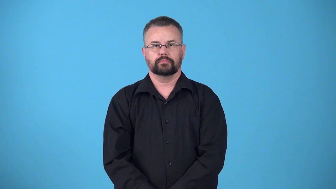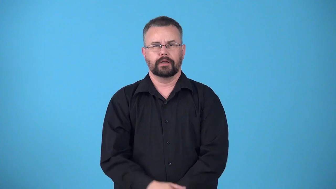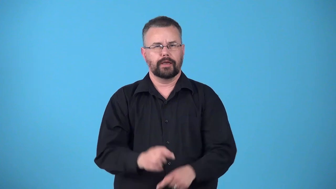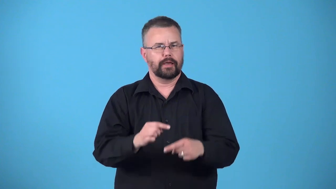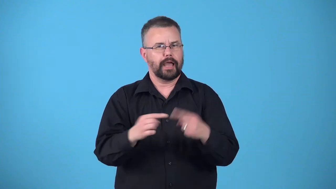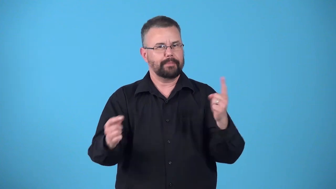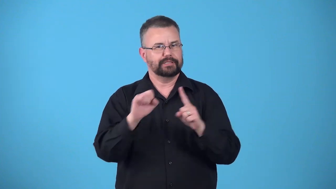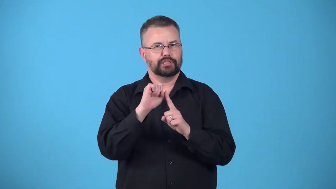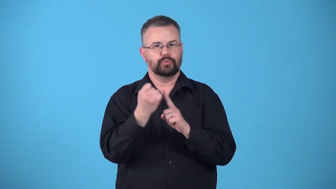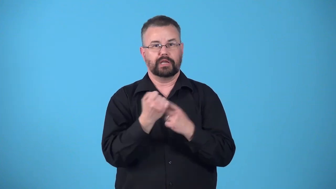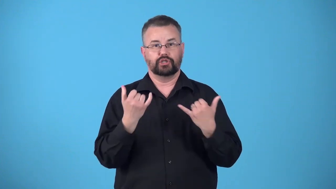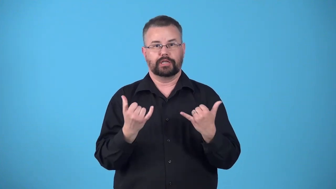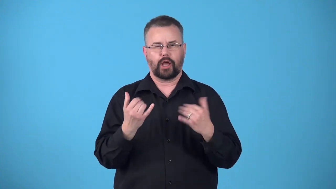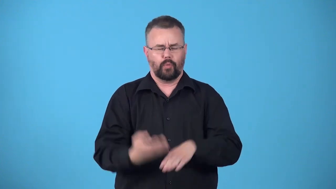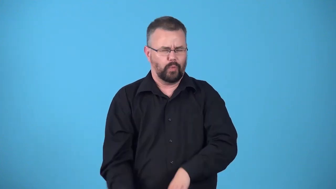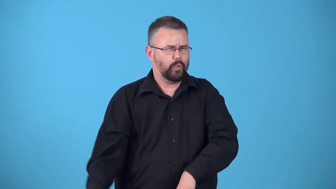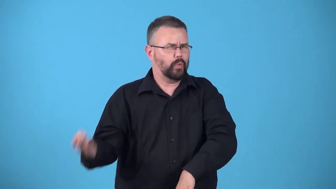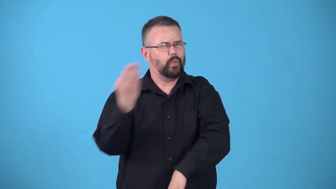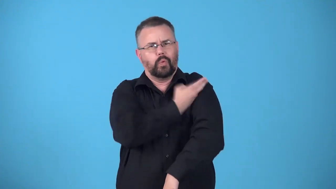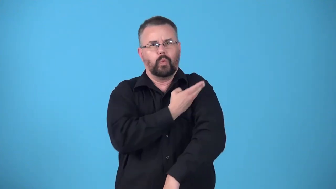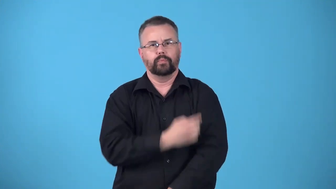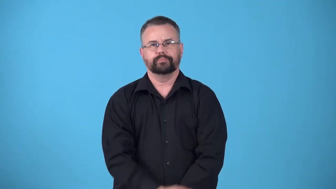boot is on the other foot